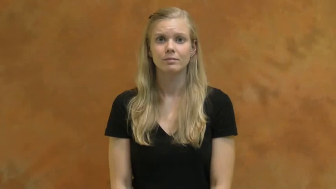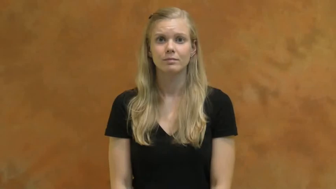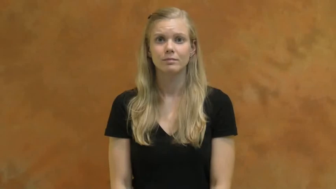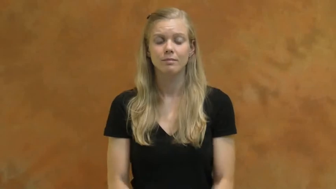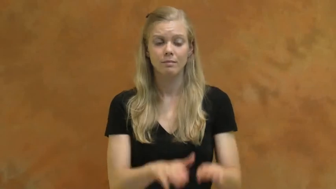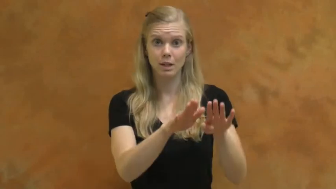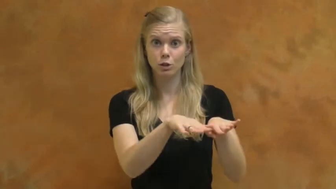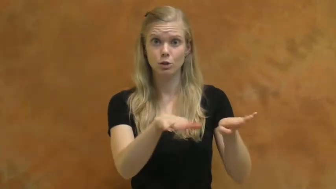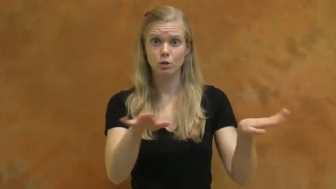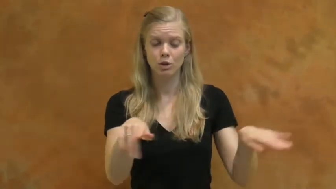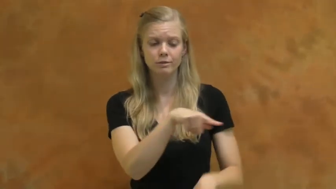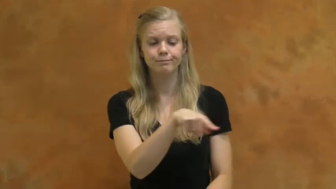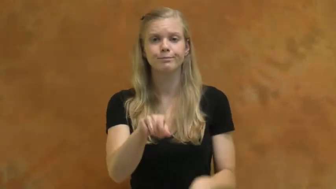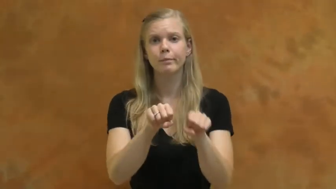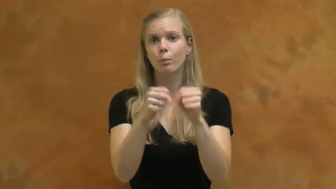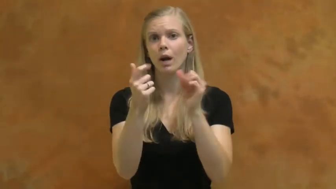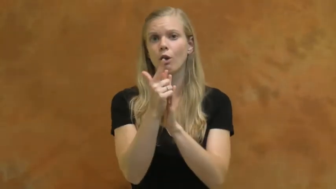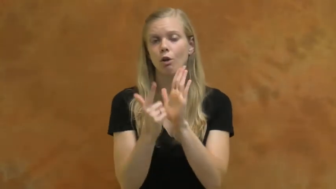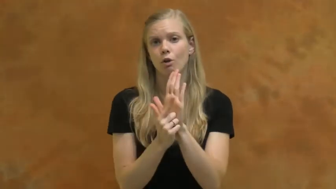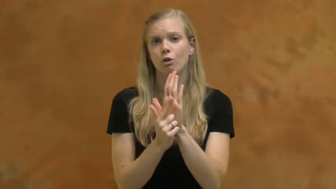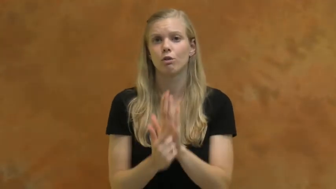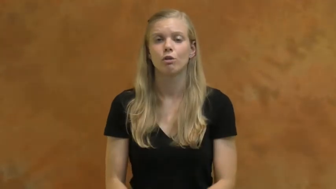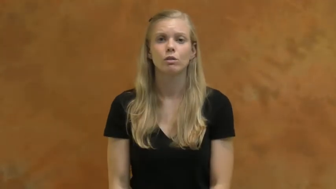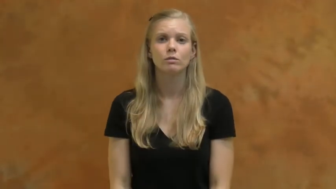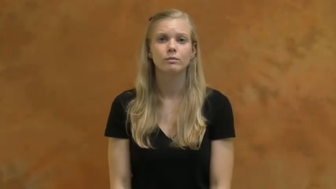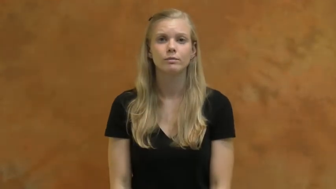juvenile deliquency